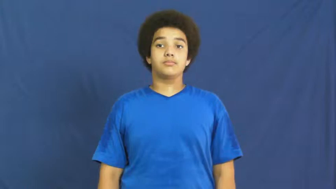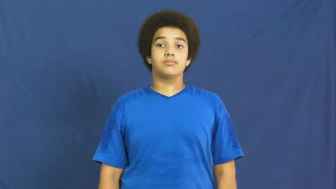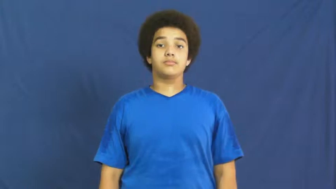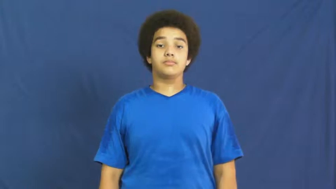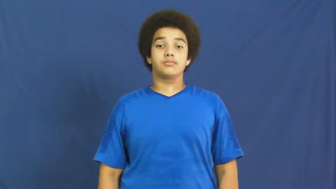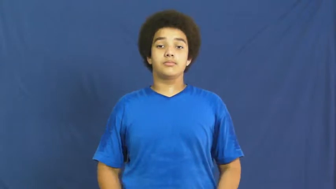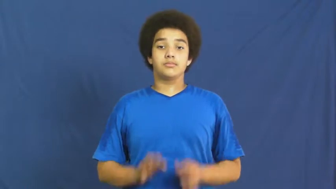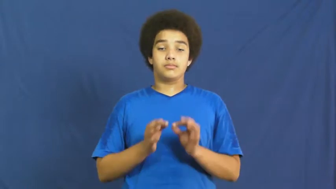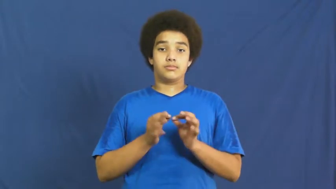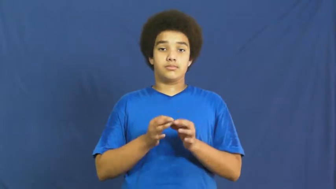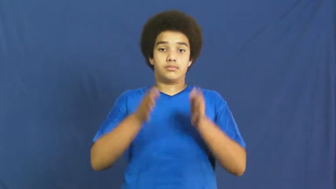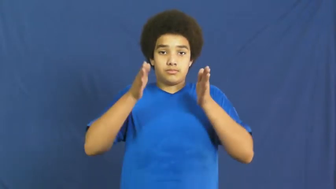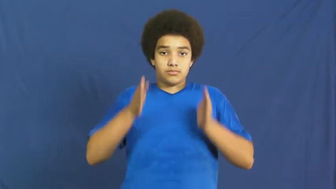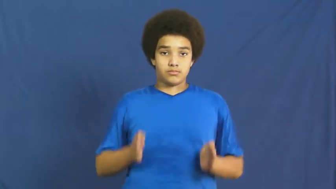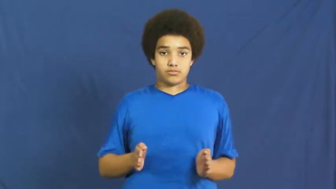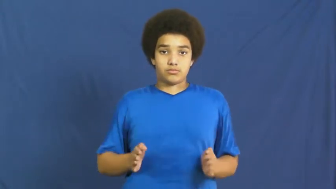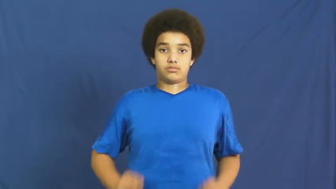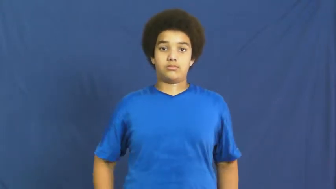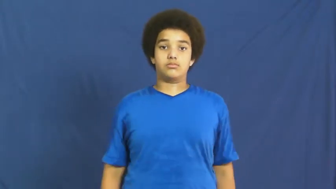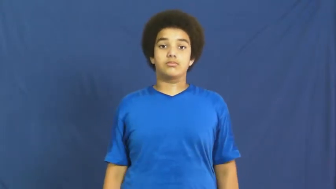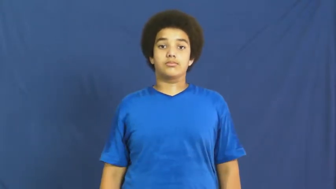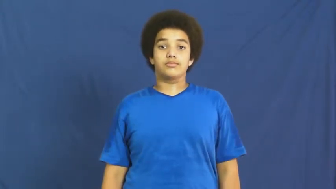interpreter